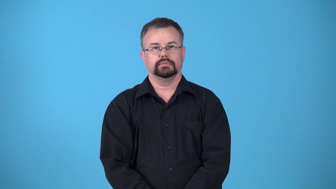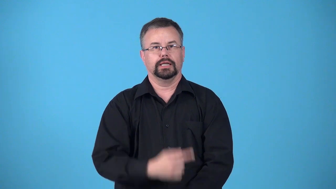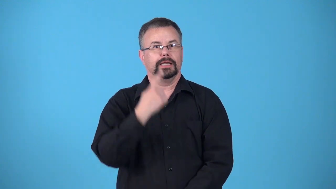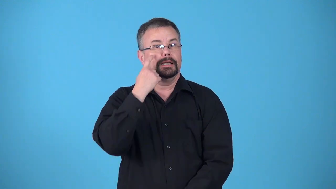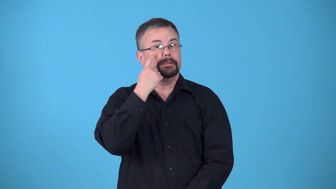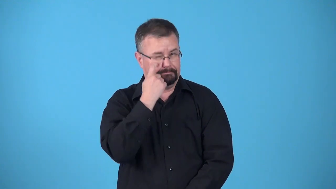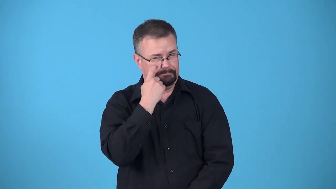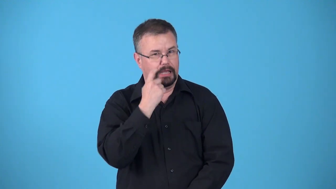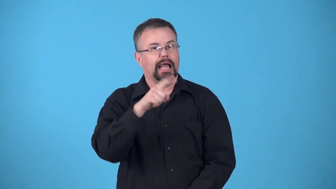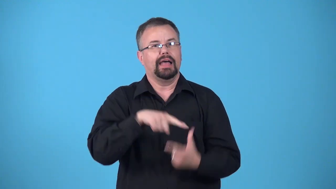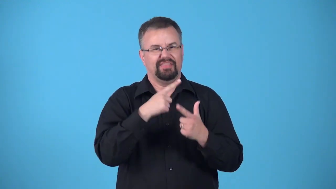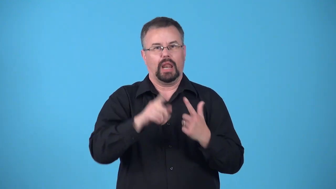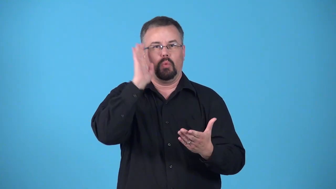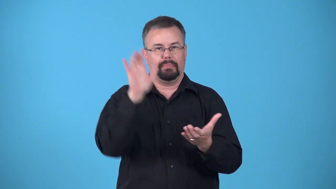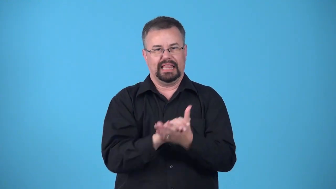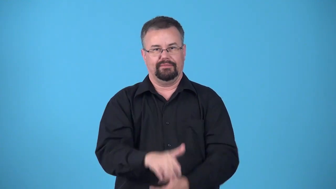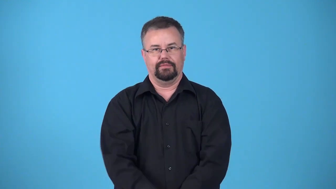seeing is believing